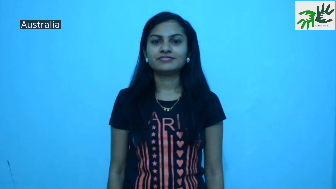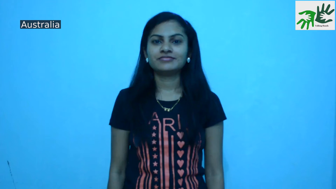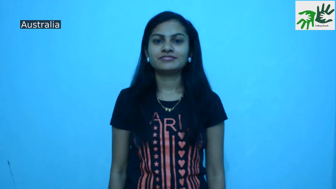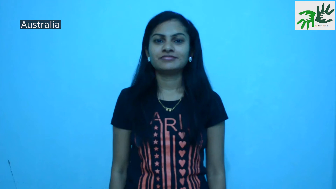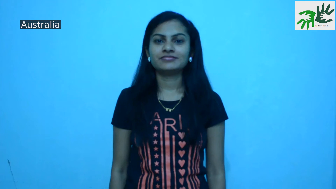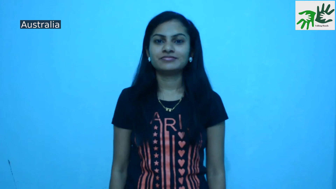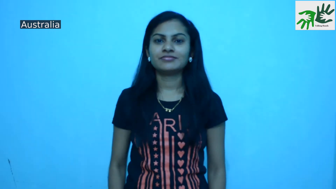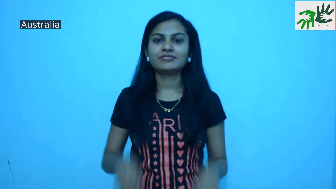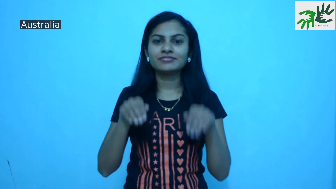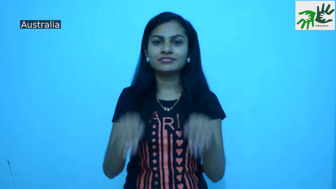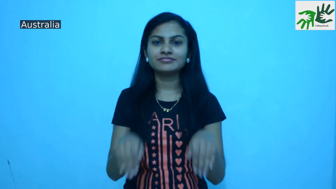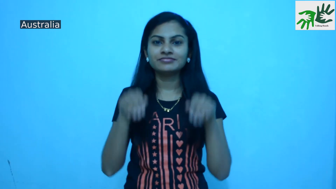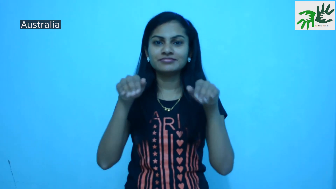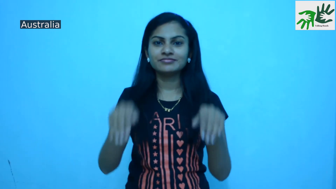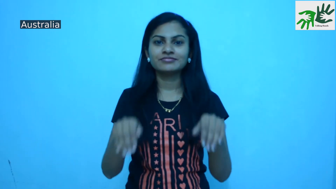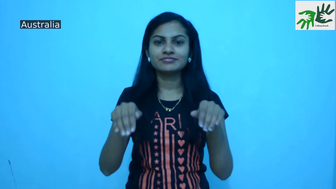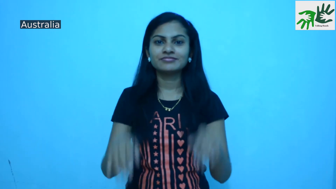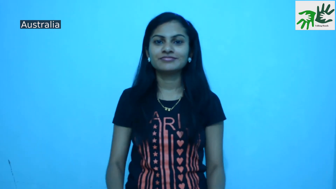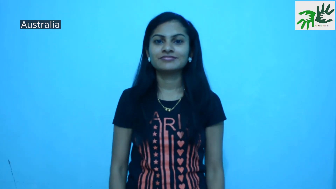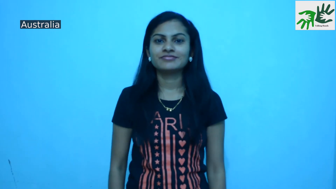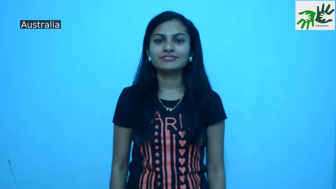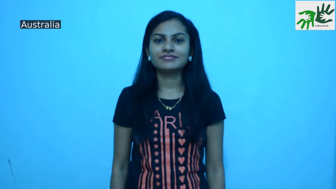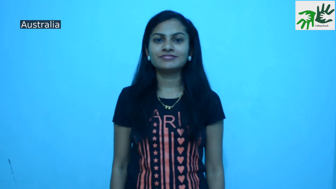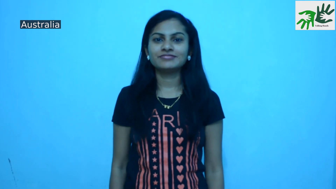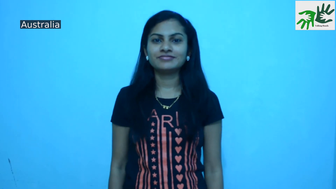Australia